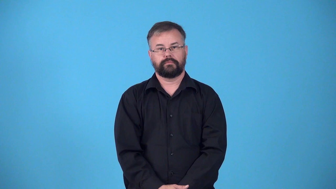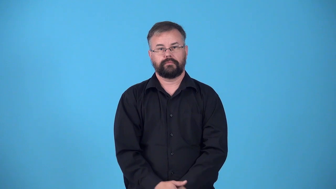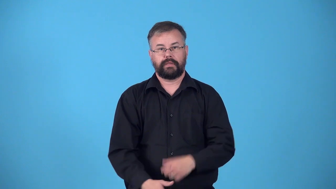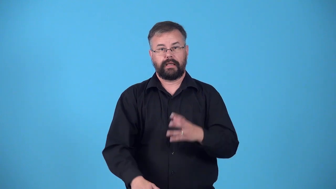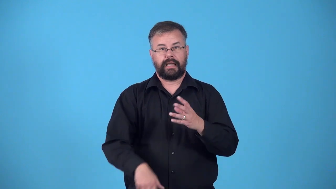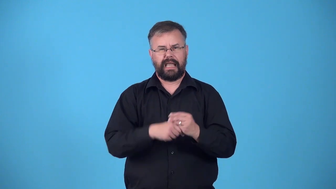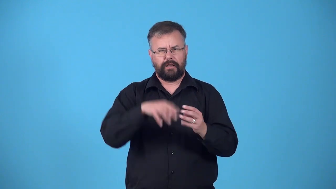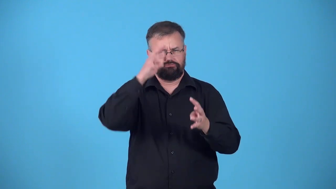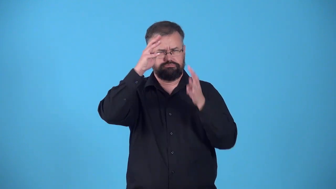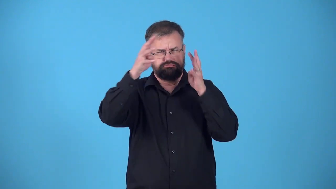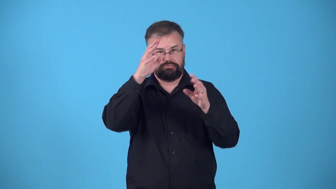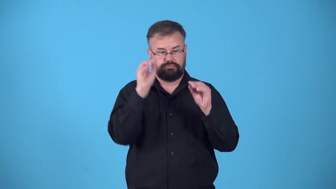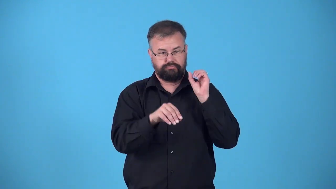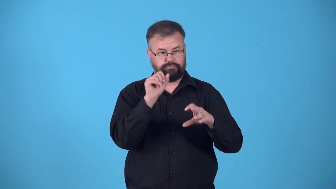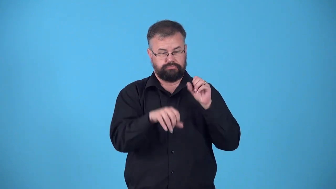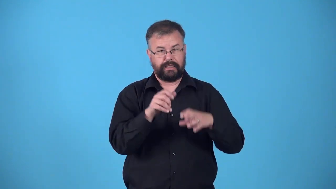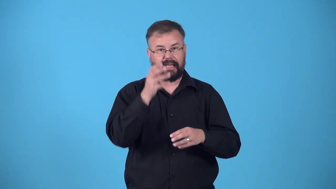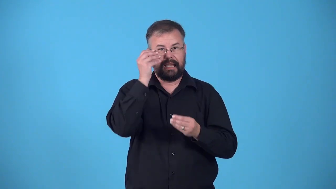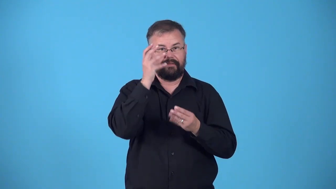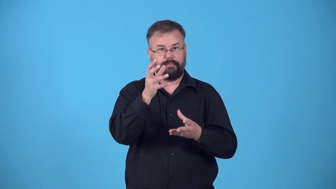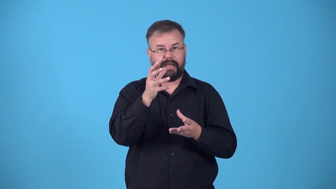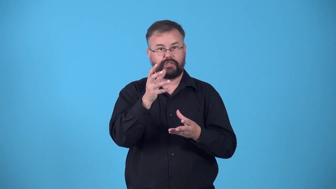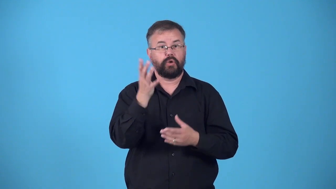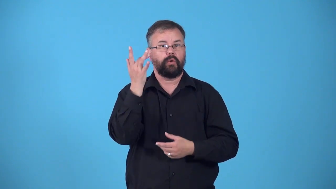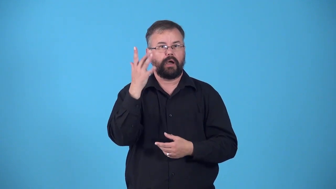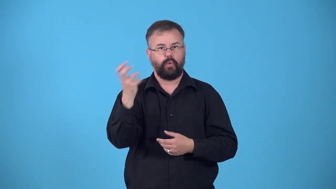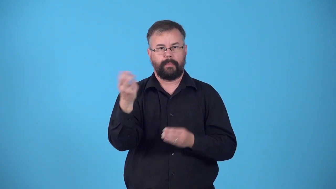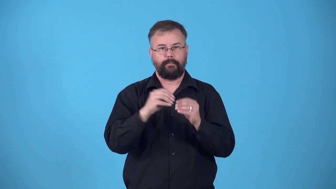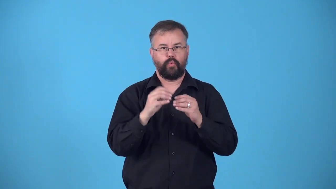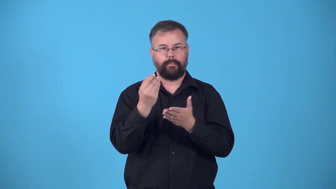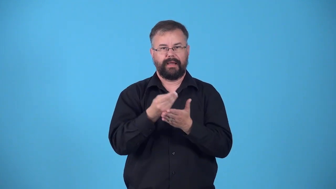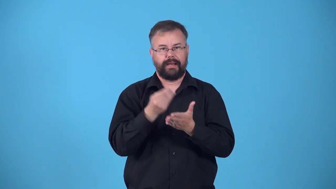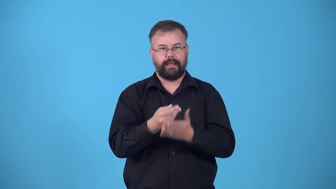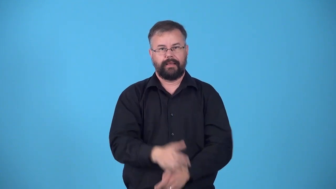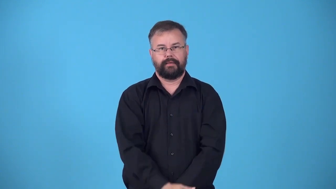pad a financial statement